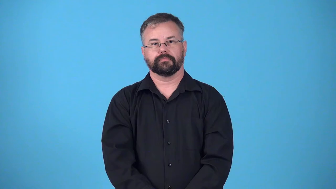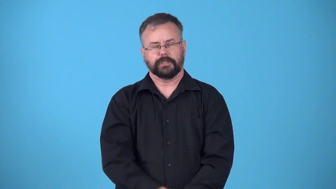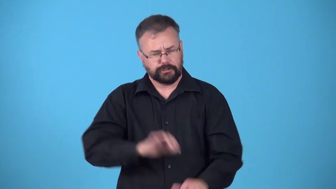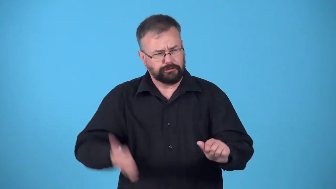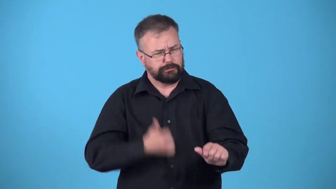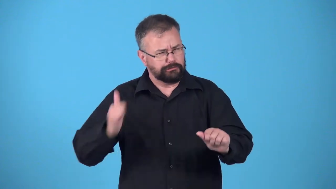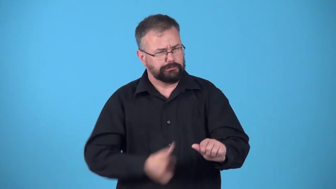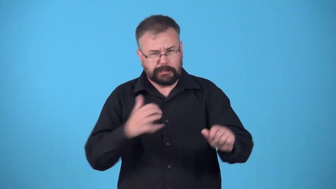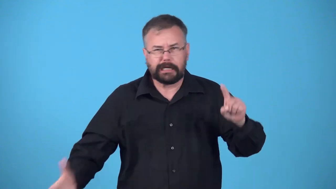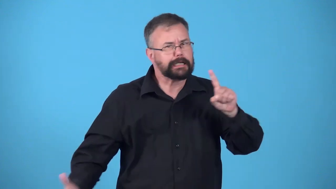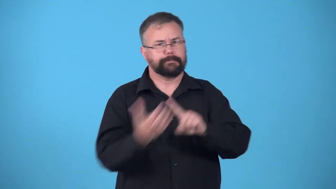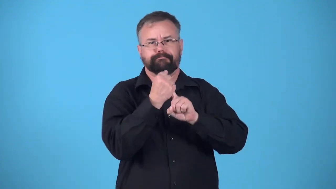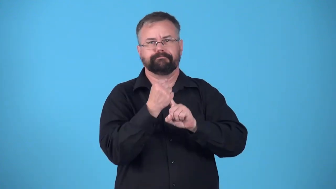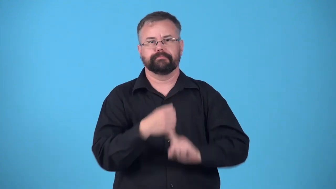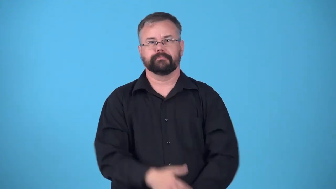chase down